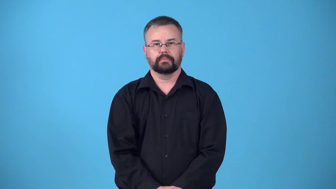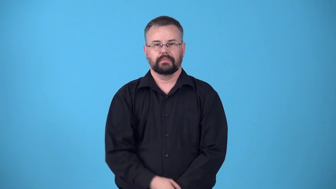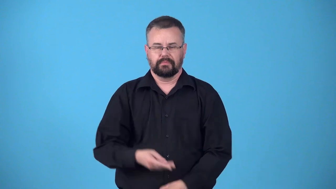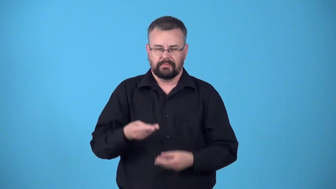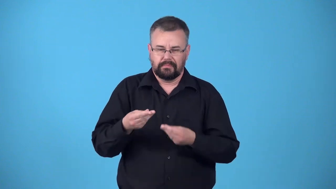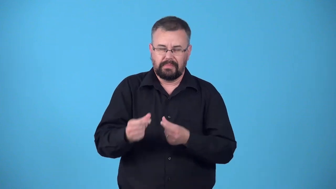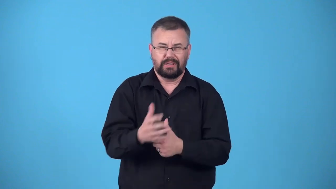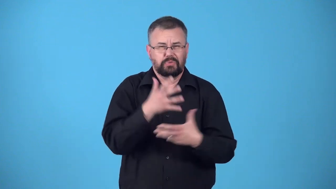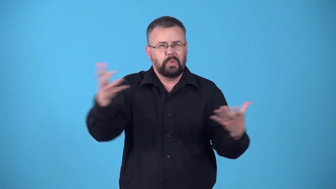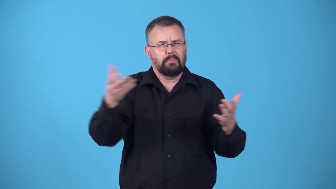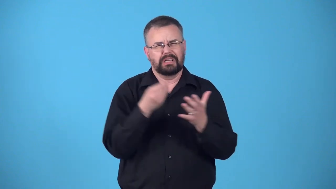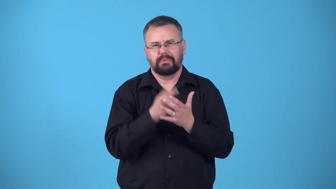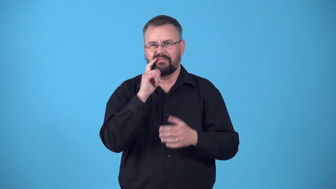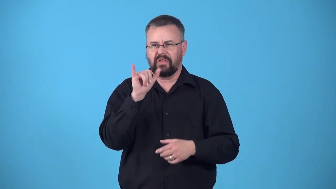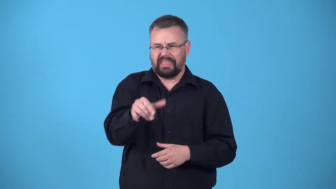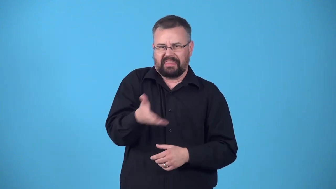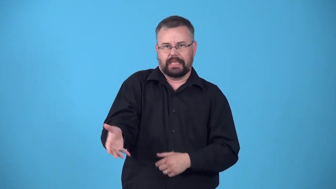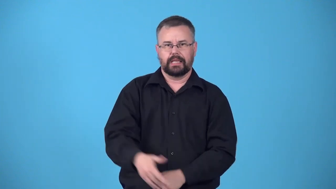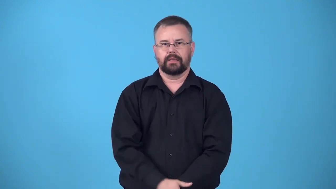daylight robbery